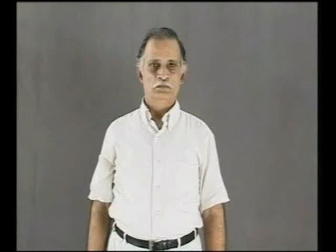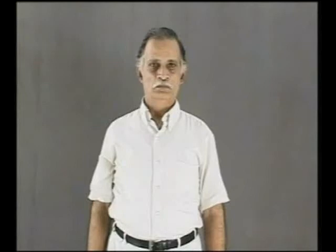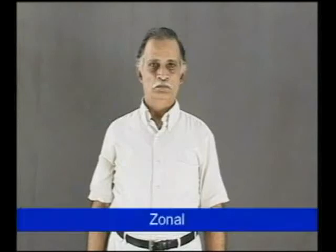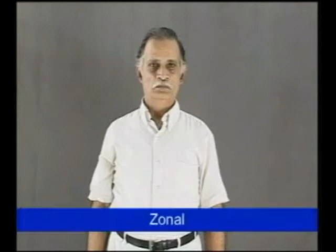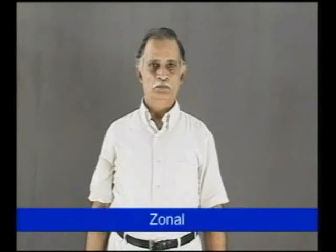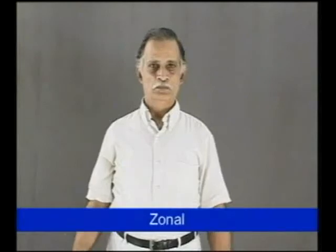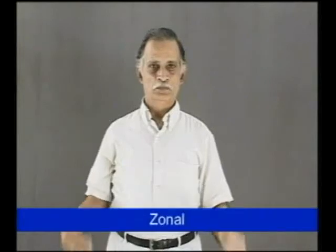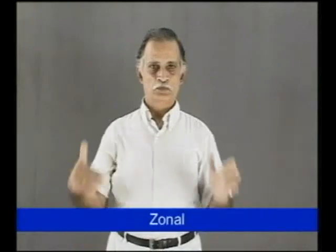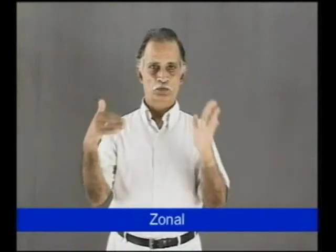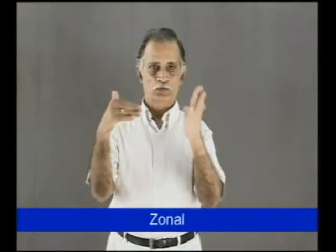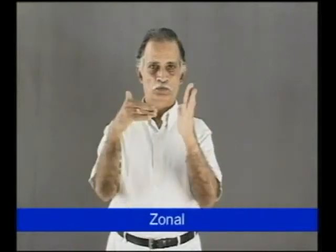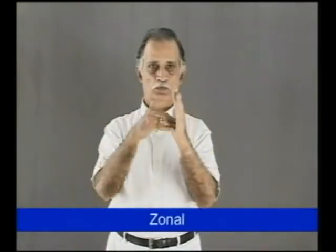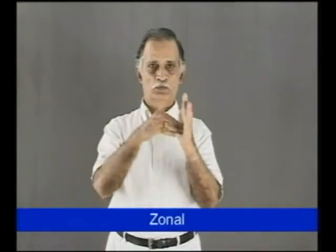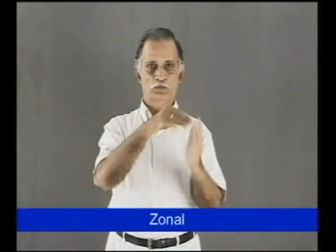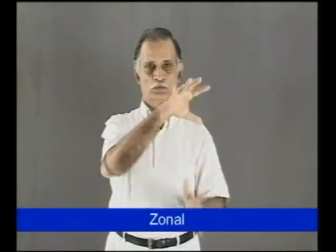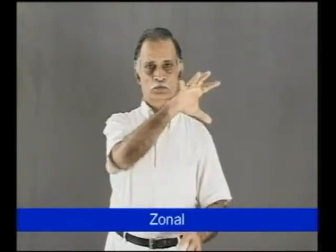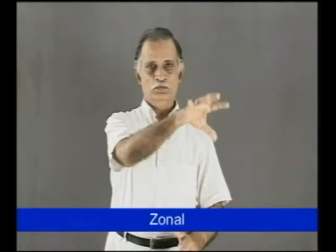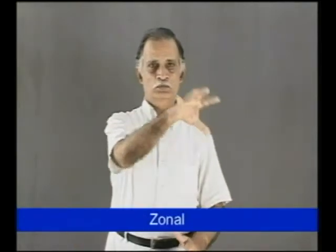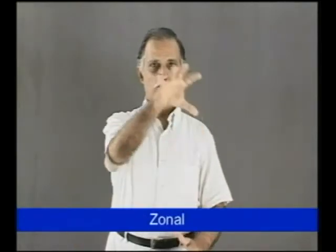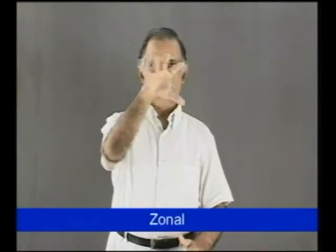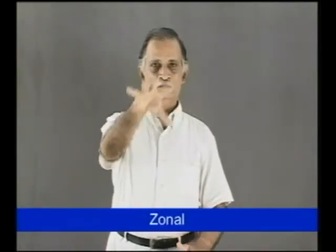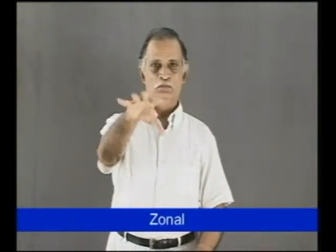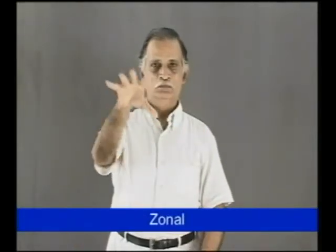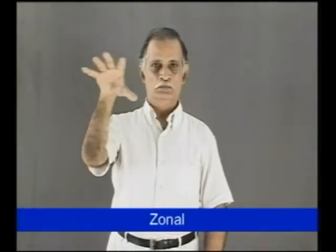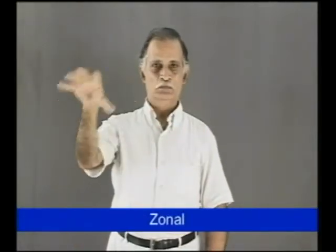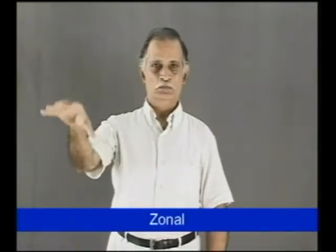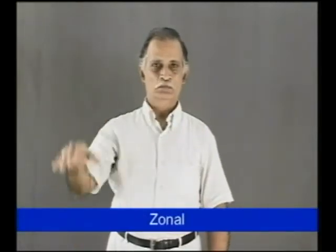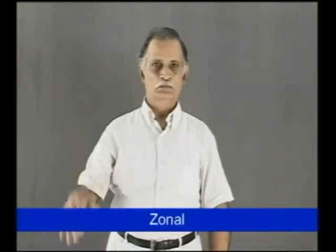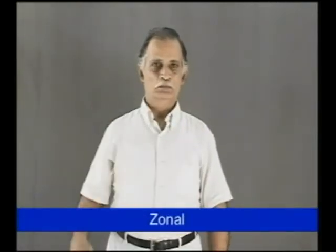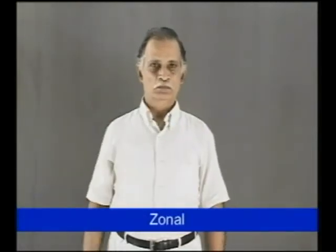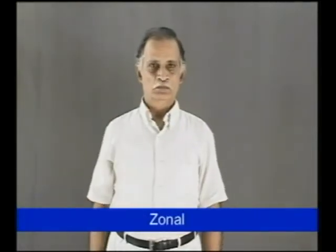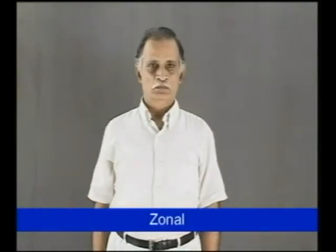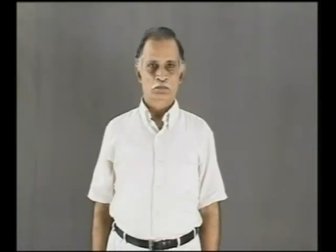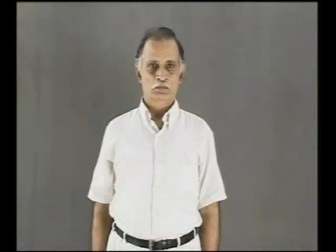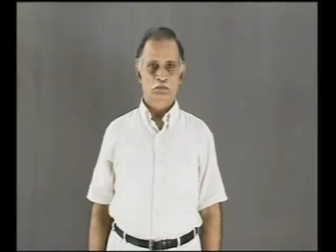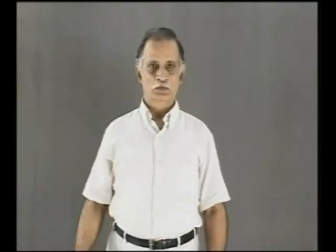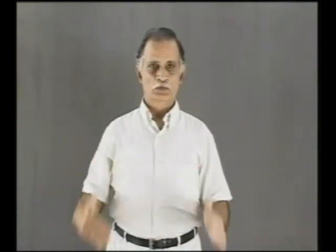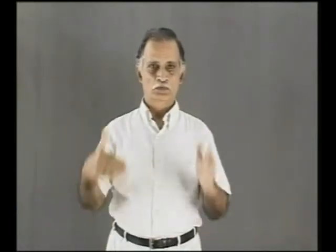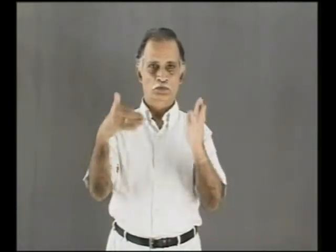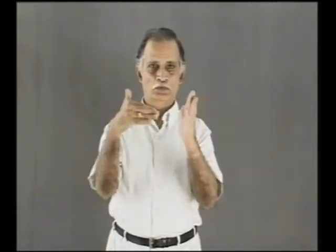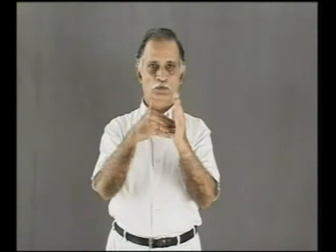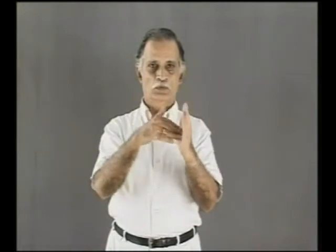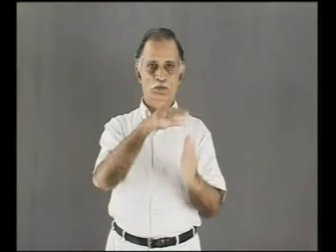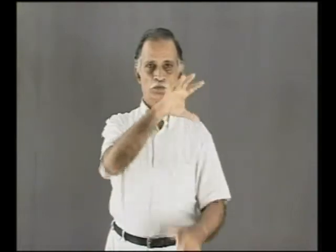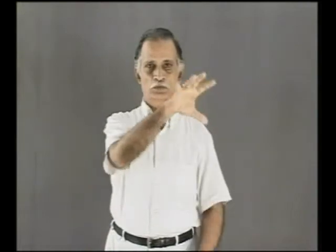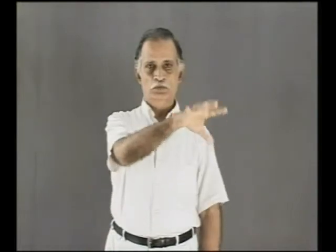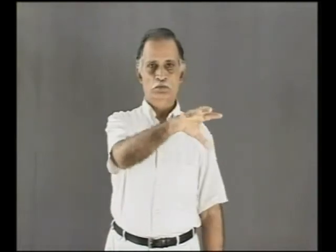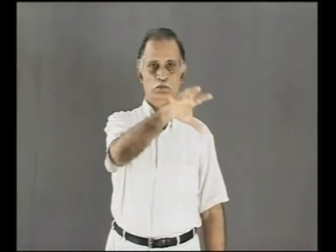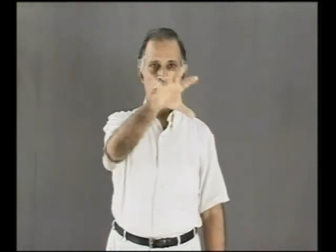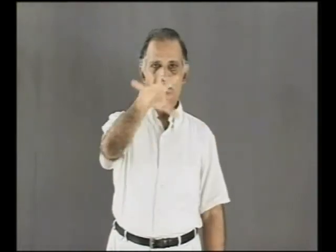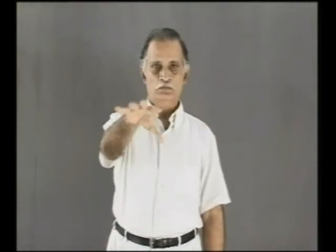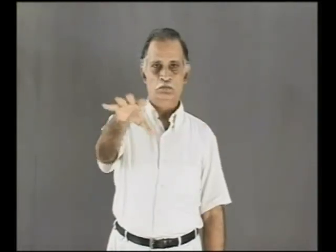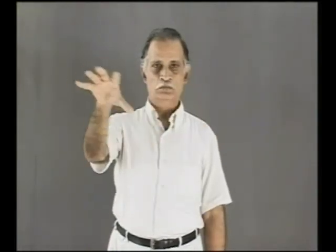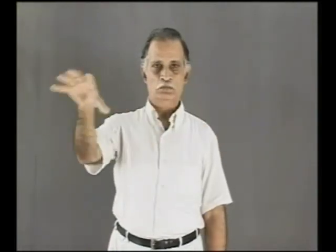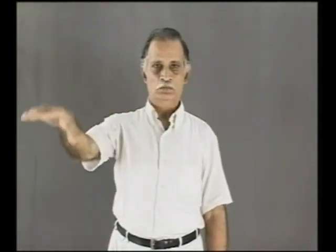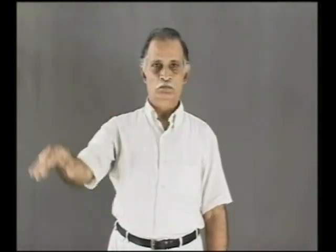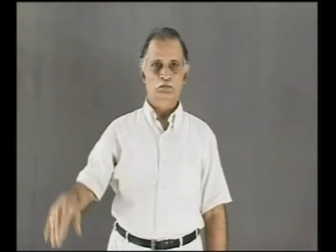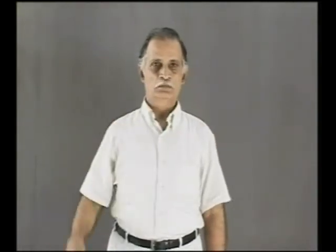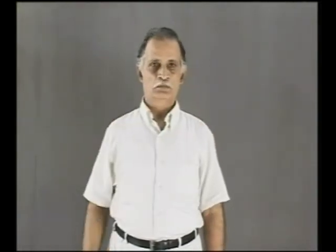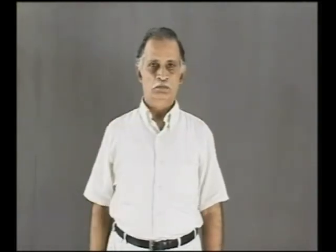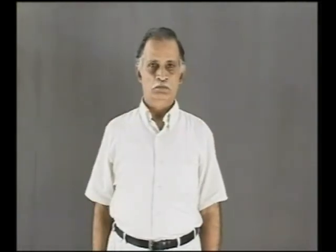Zonal